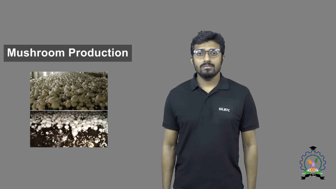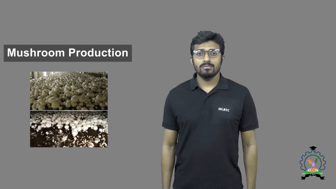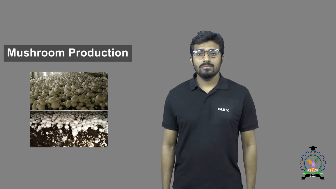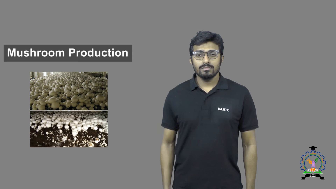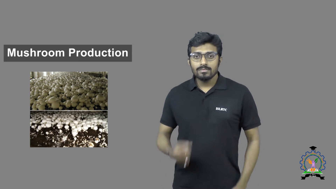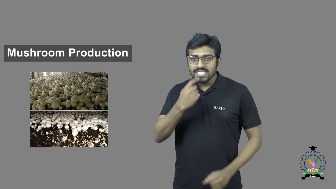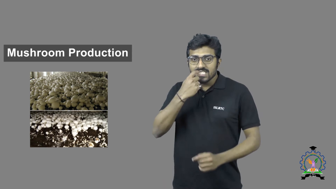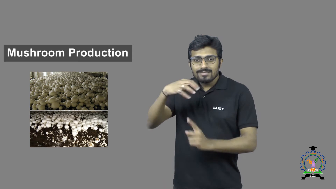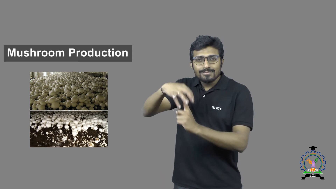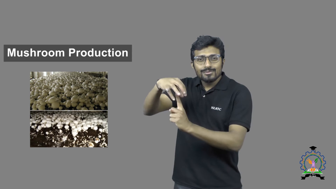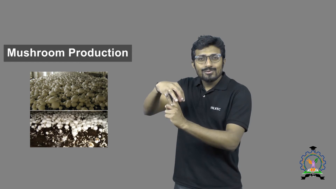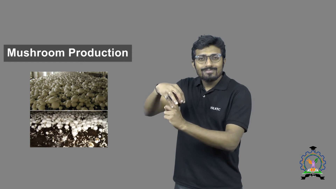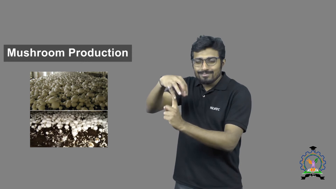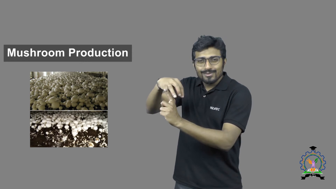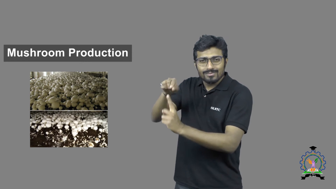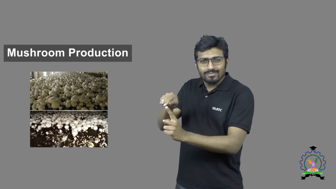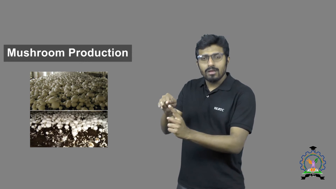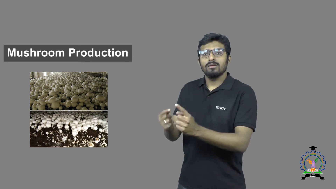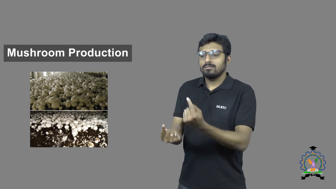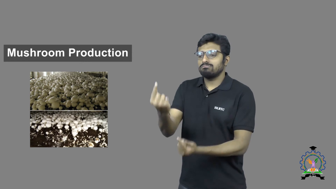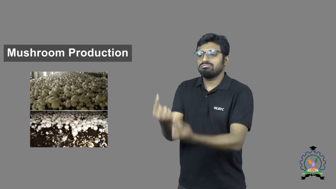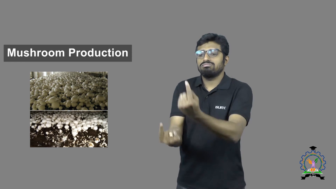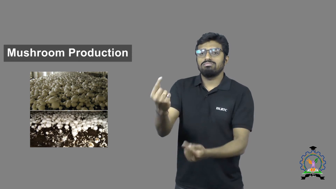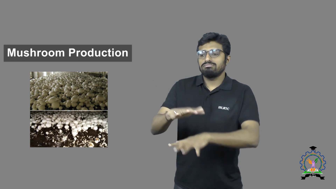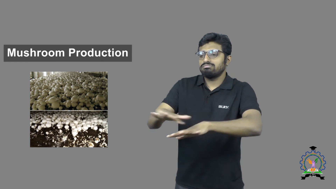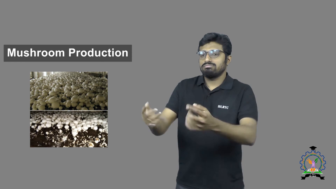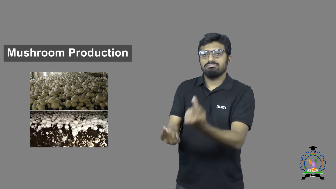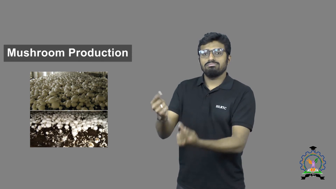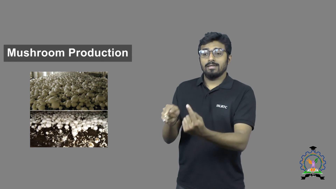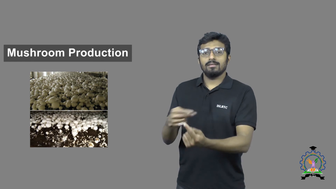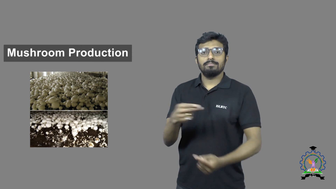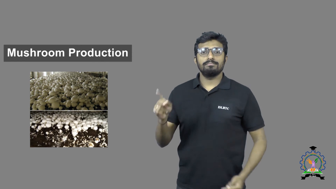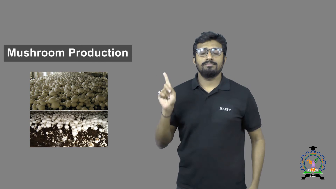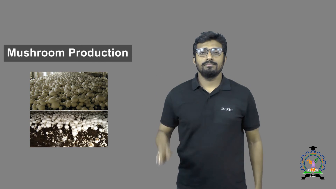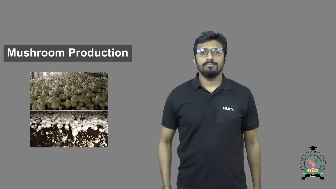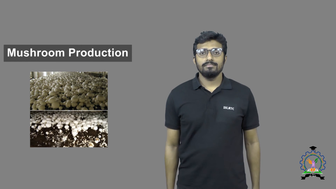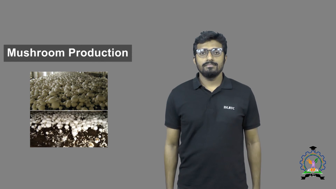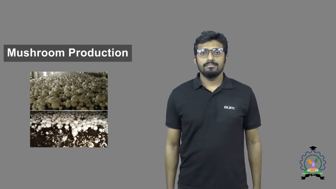Mushroom Production